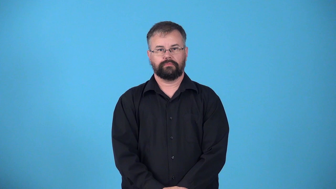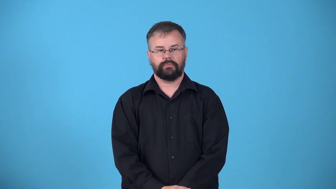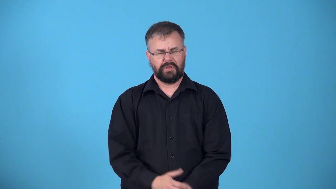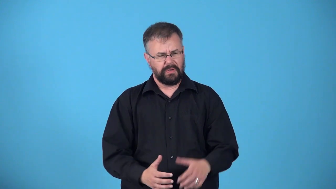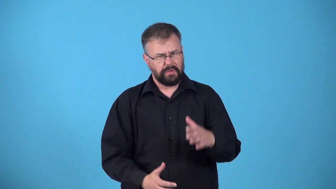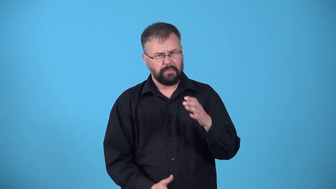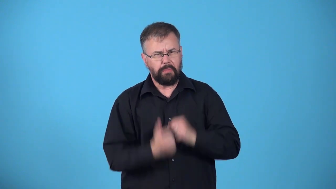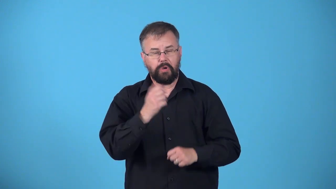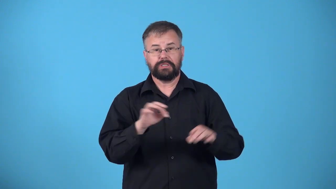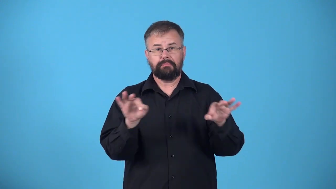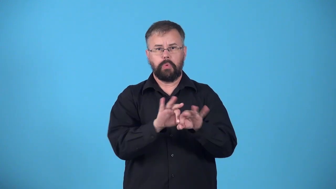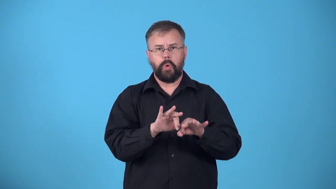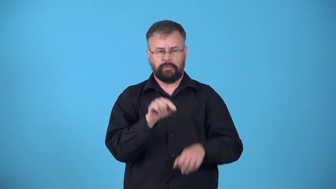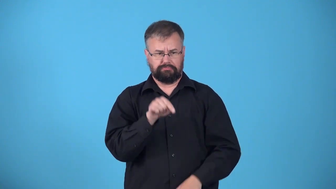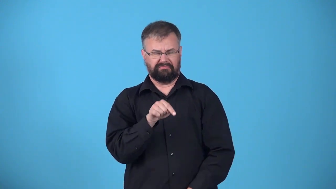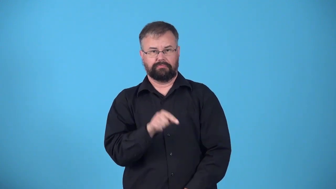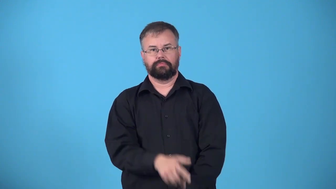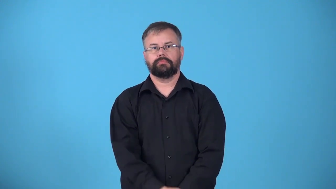in the first place, in the main